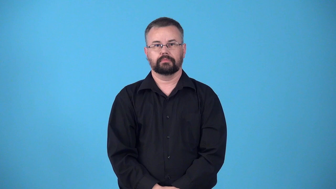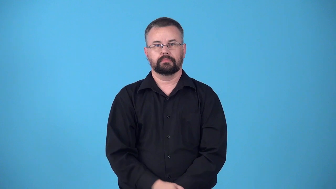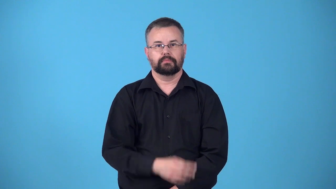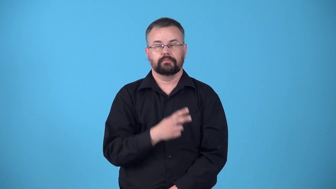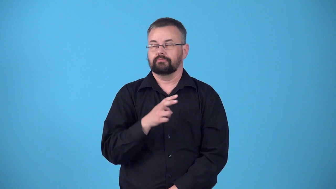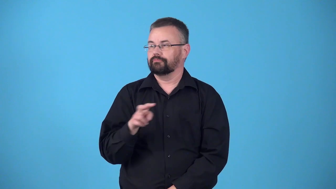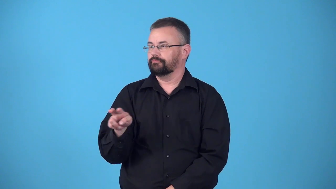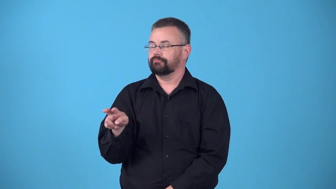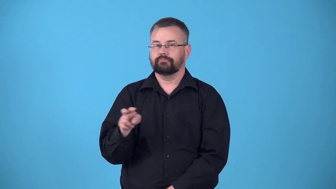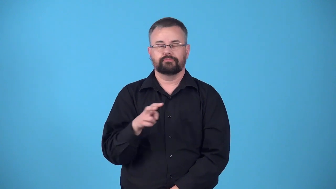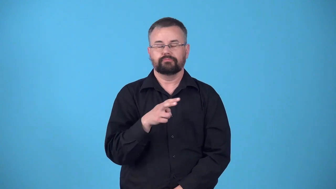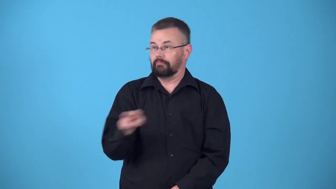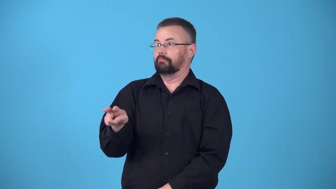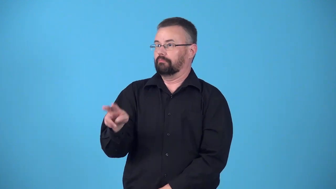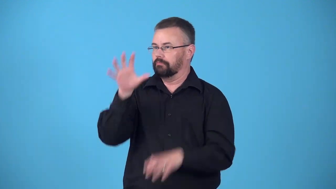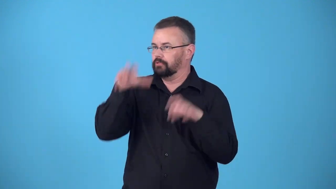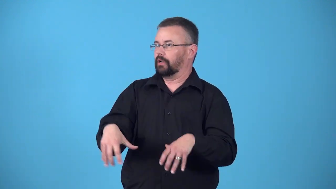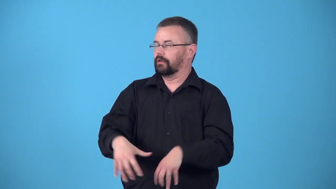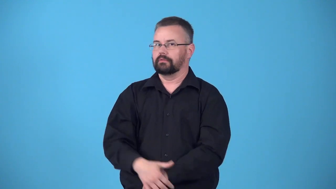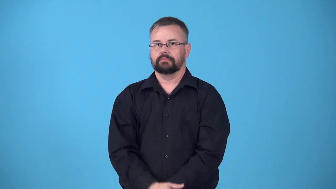double take